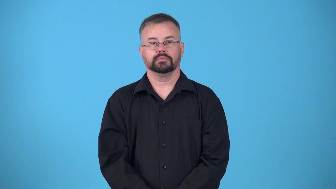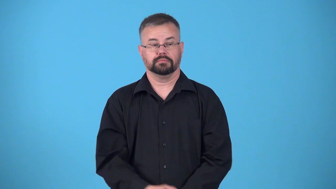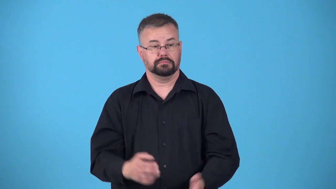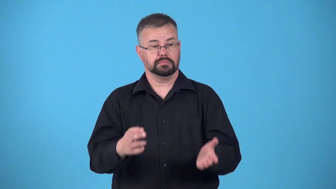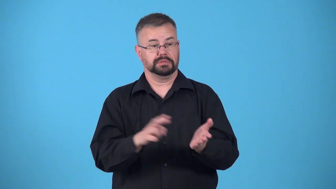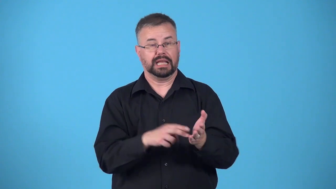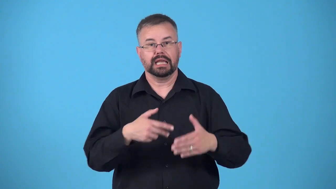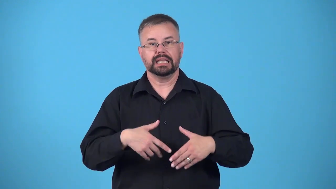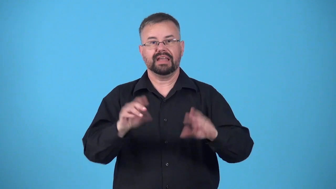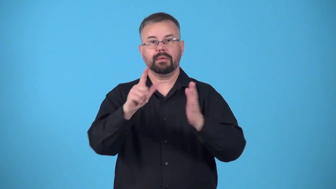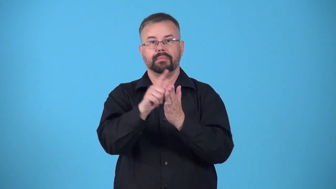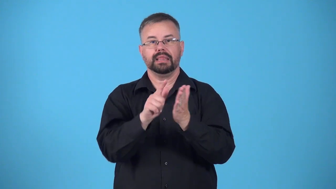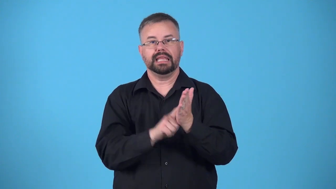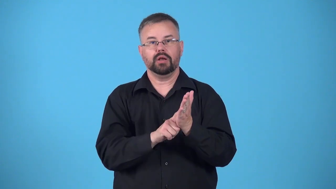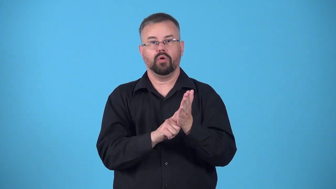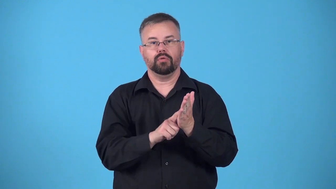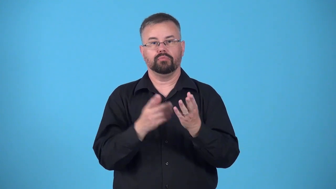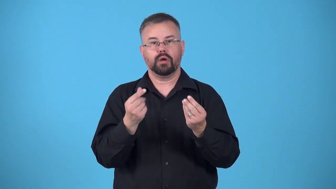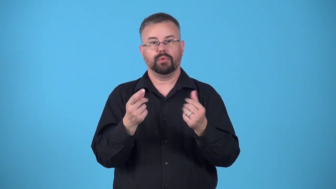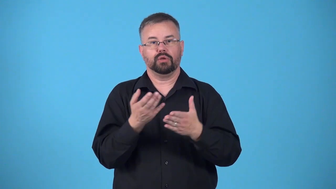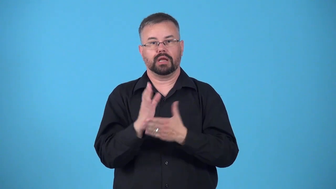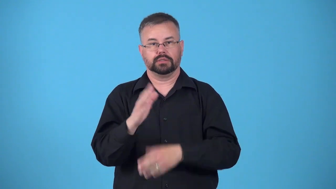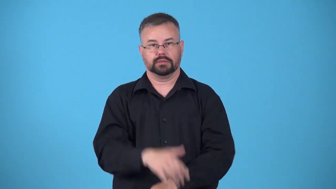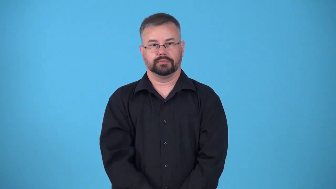sign away legal right